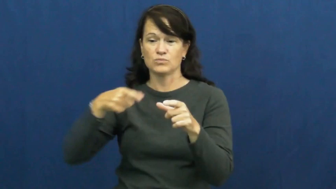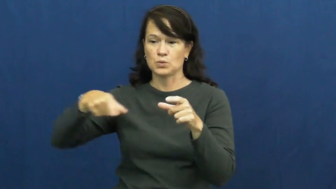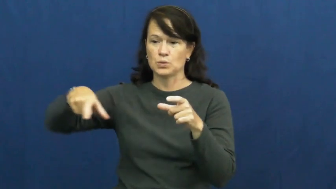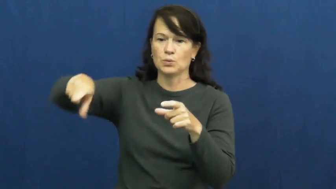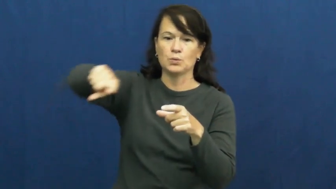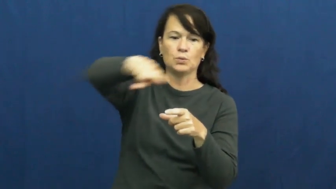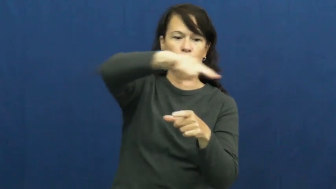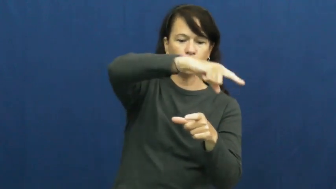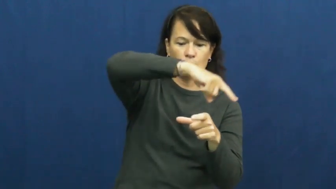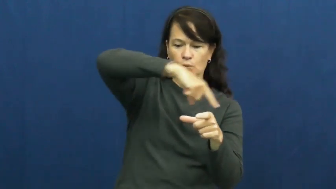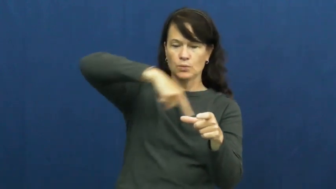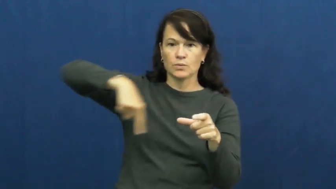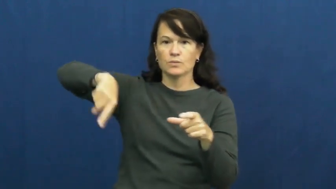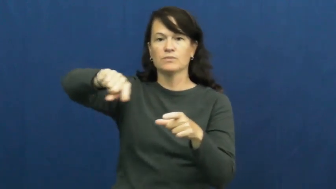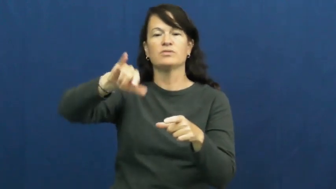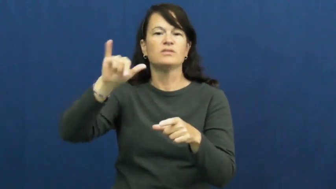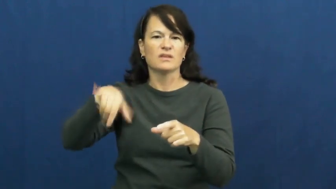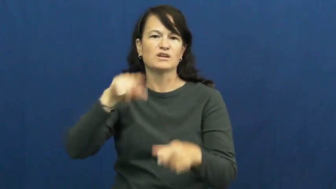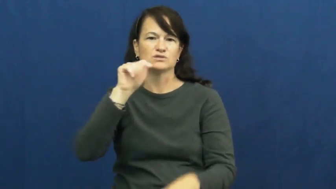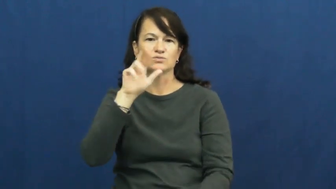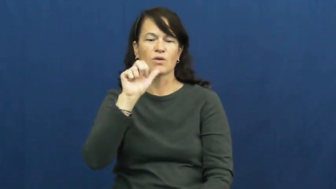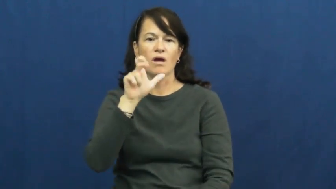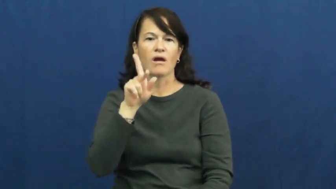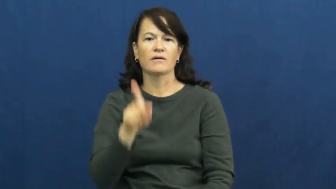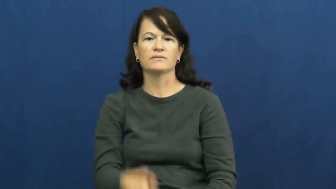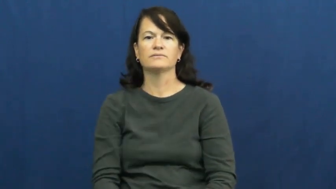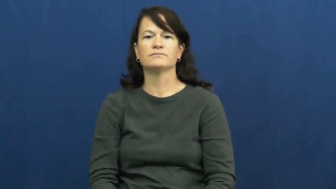track-circular